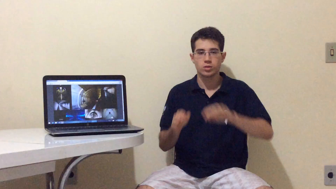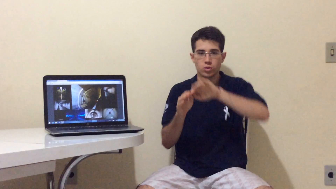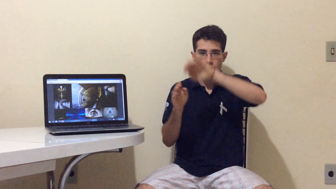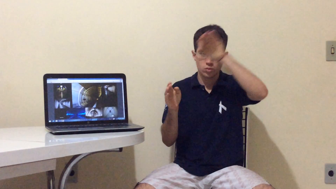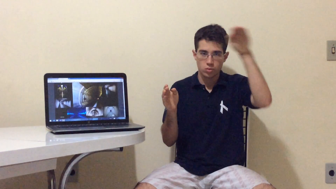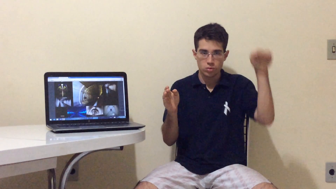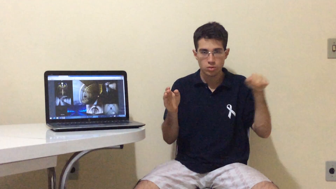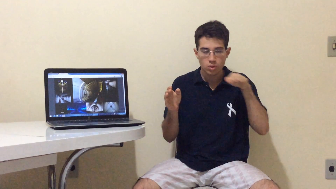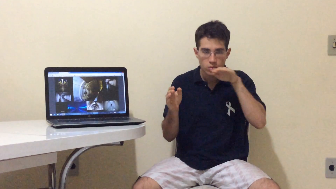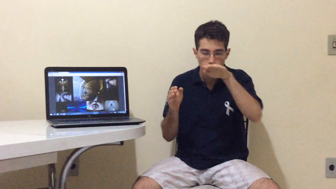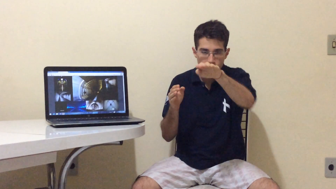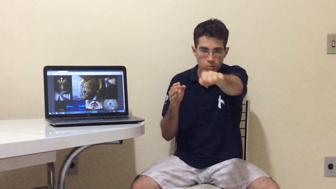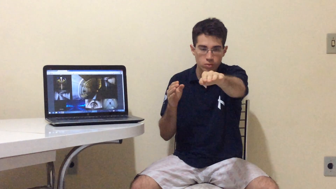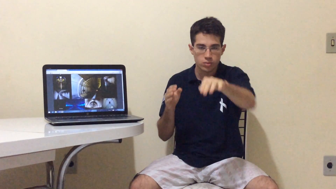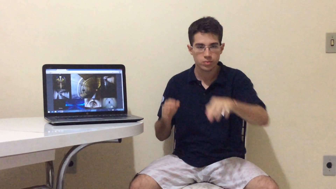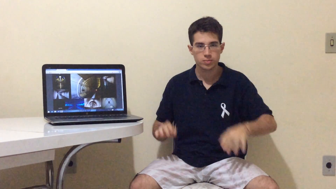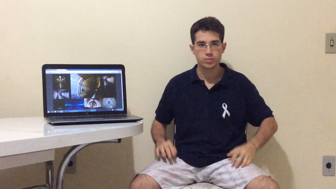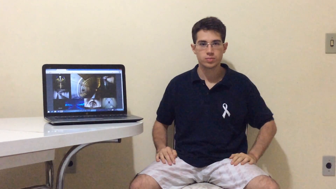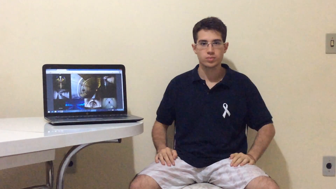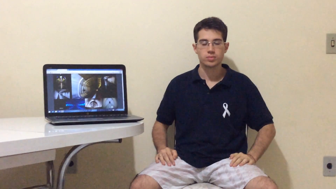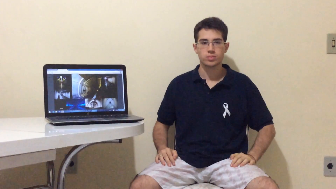tunnel